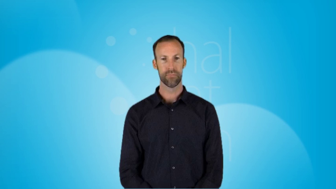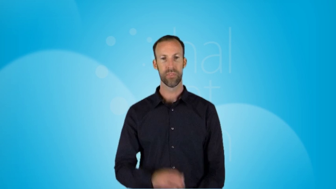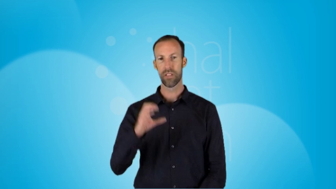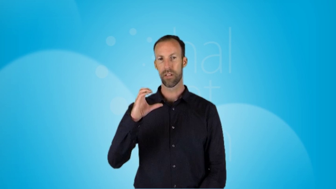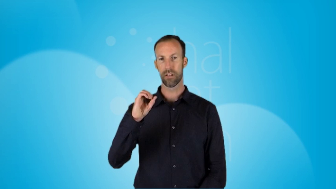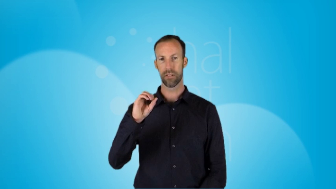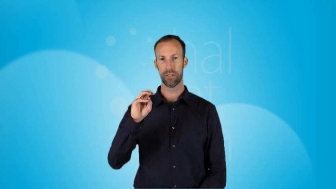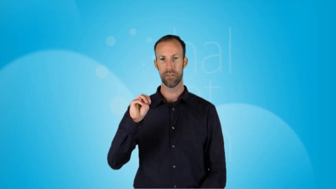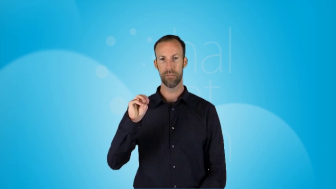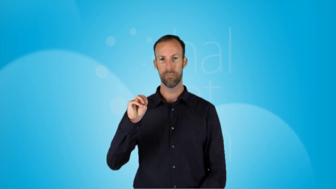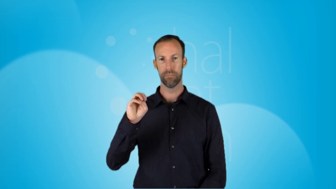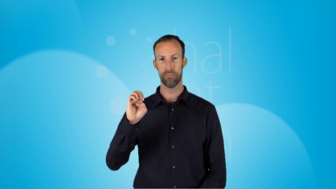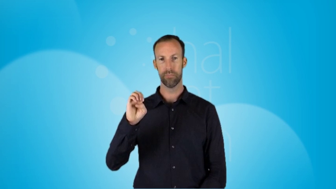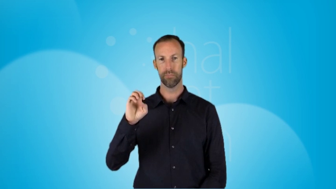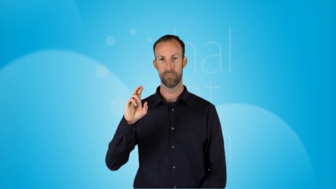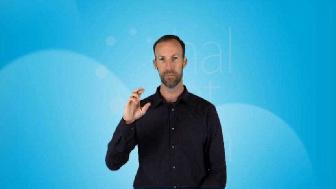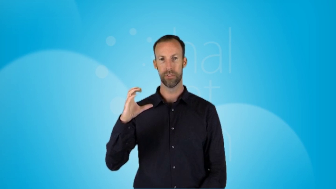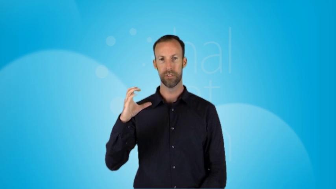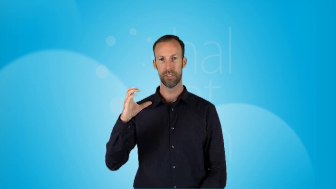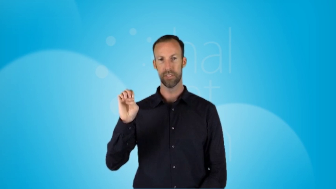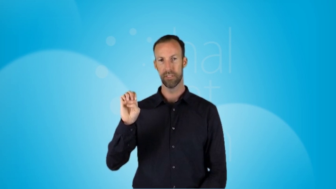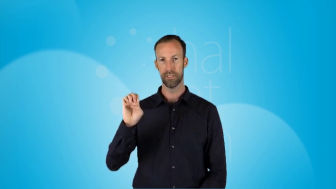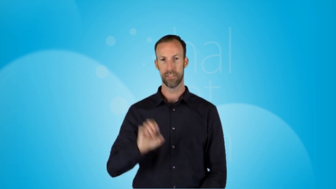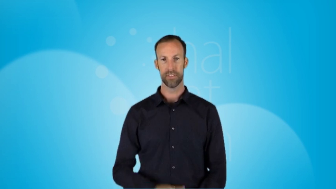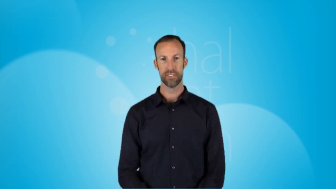commerce